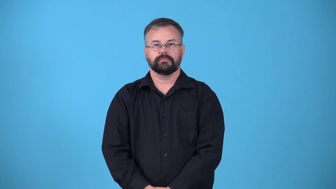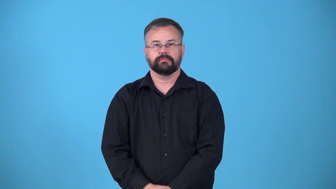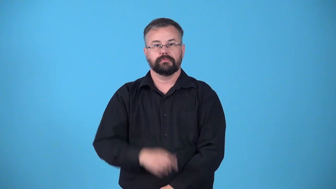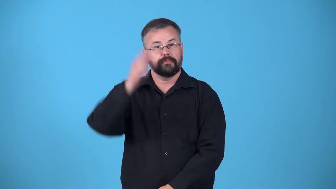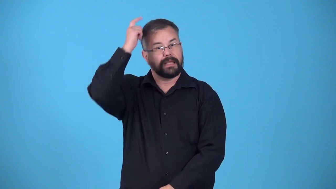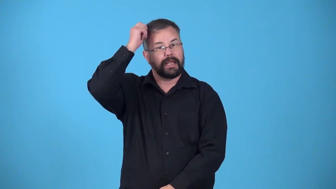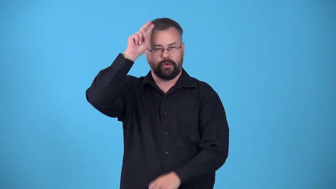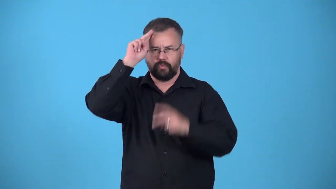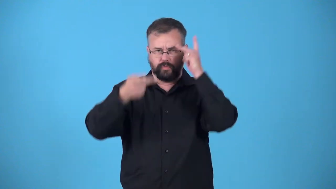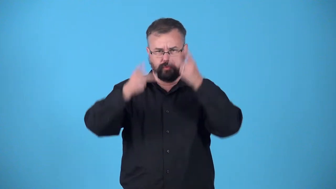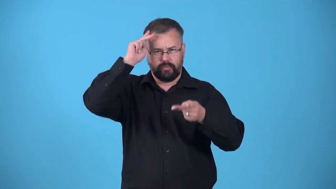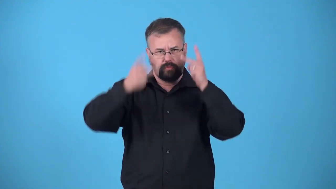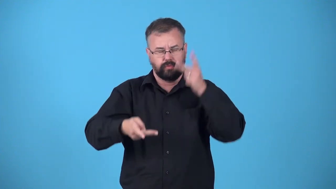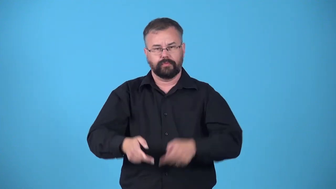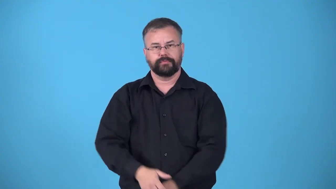fall out-hair